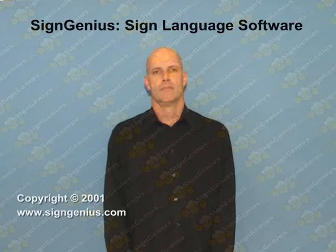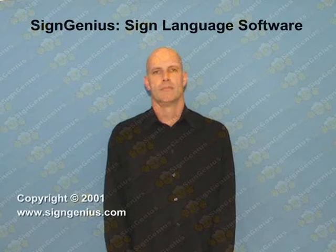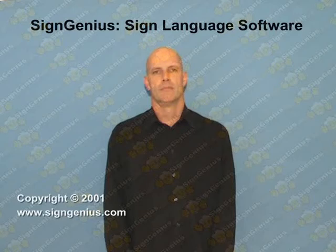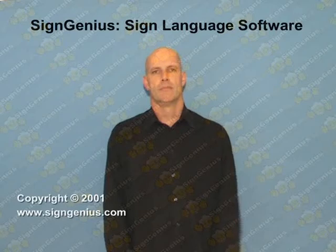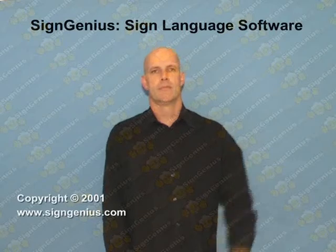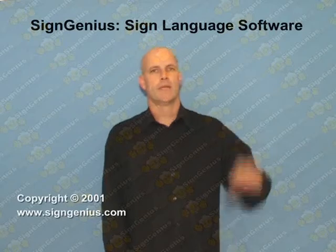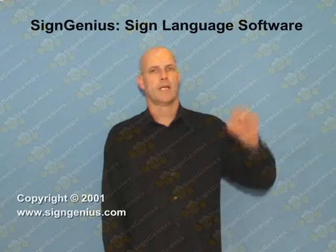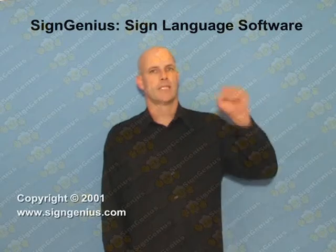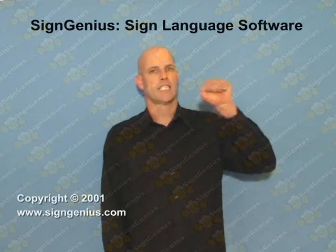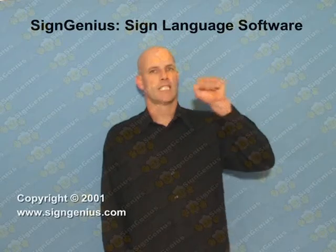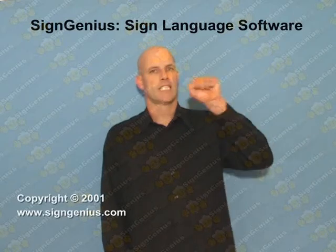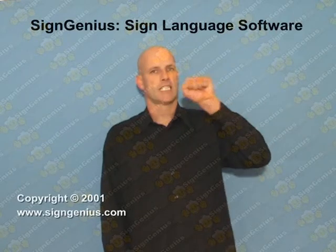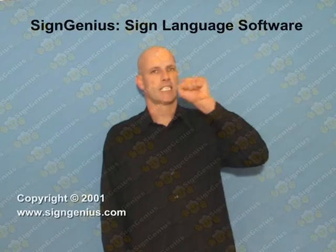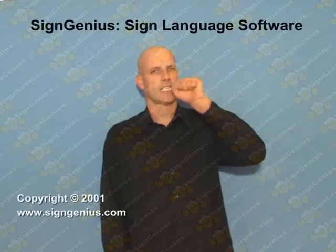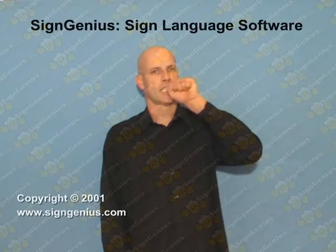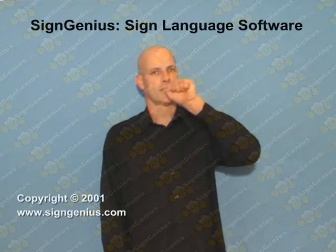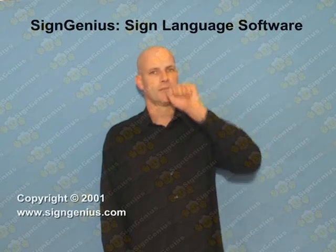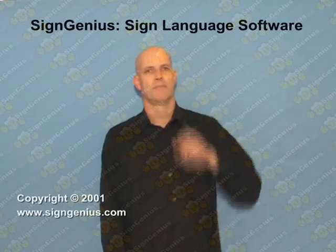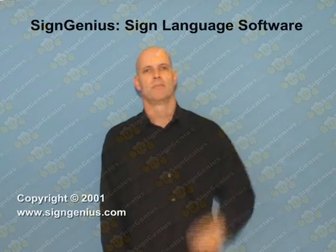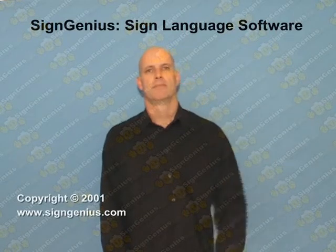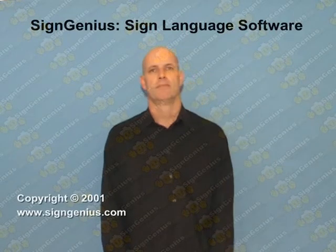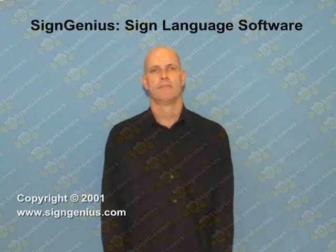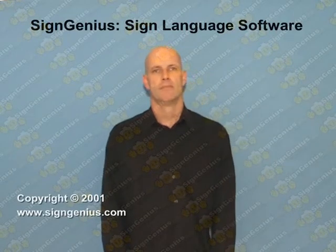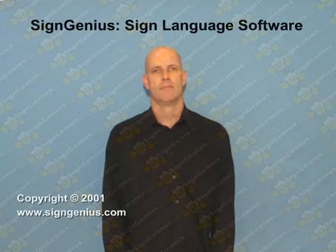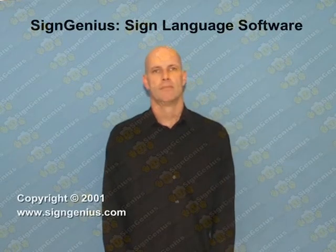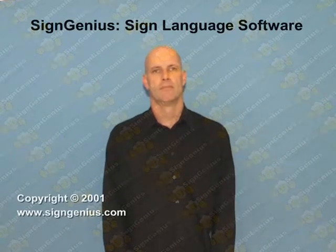CARROT